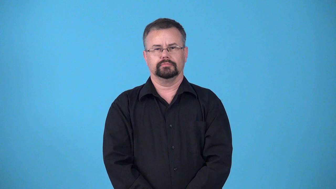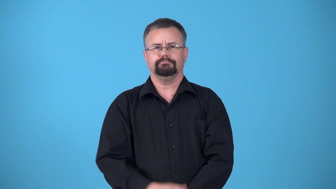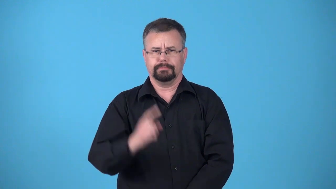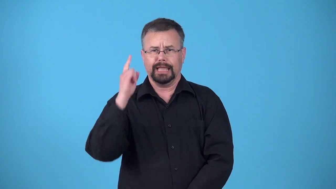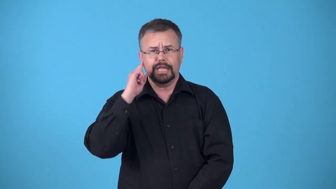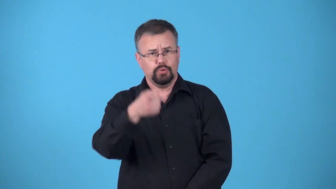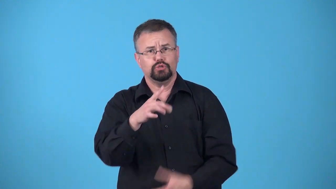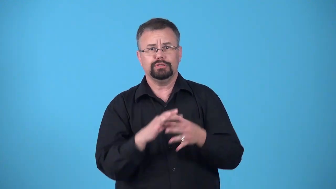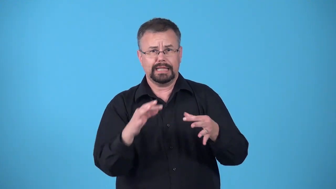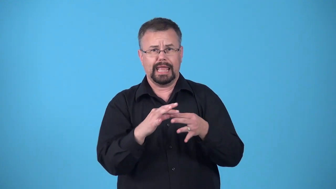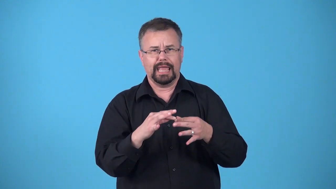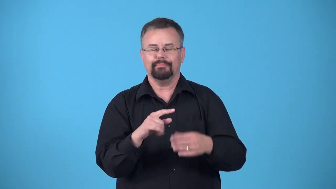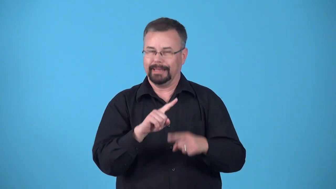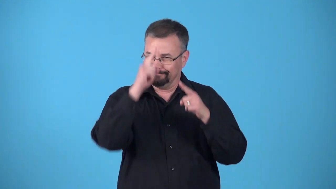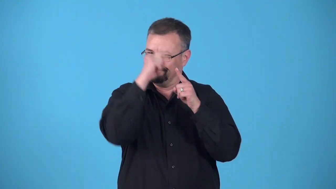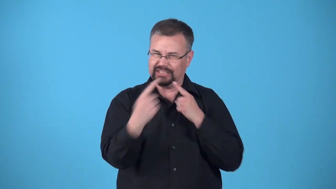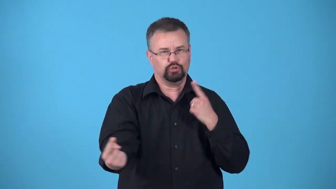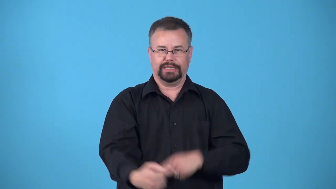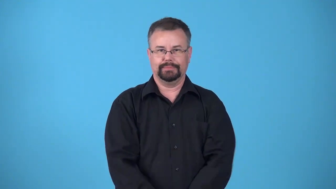say what you will